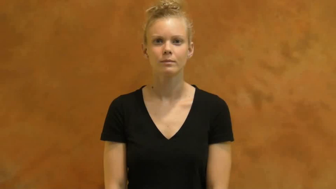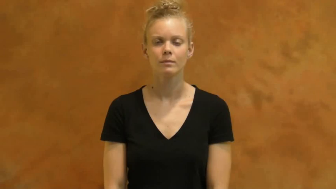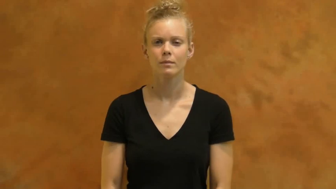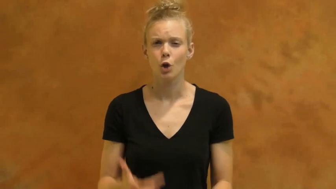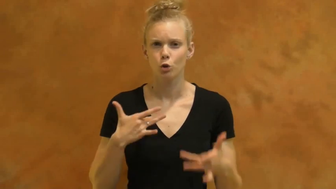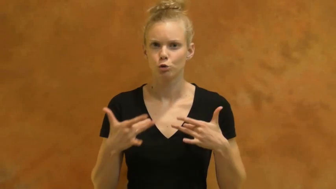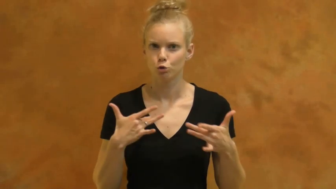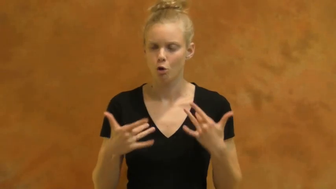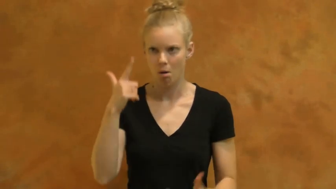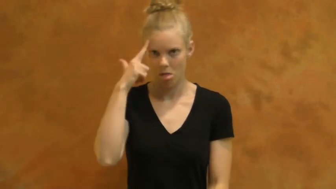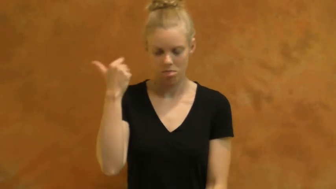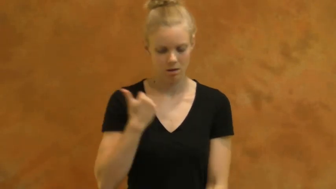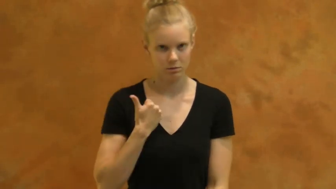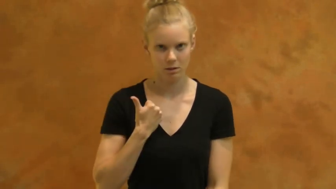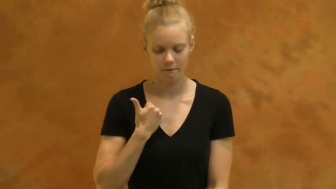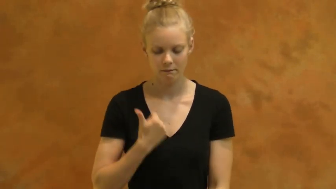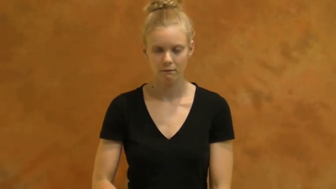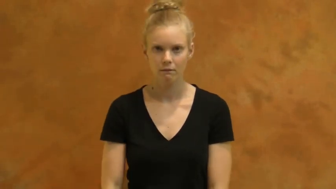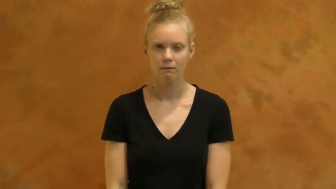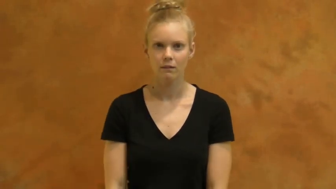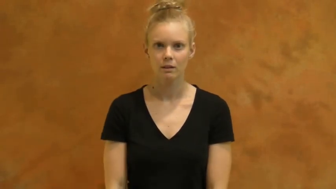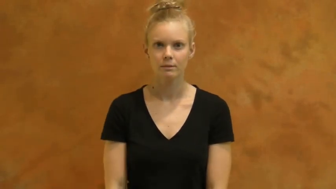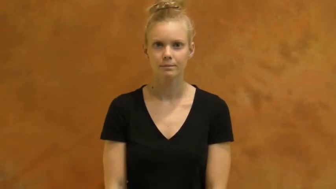self-conciousness